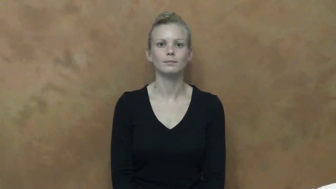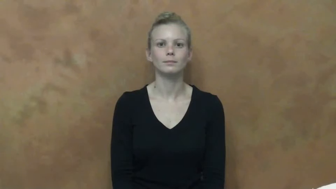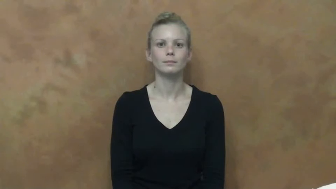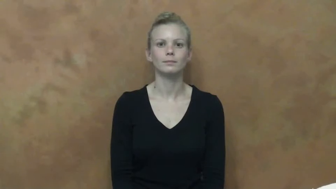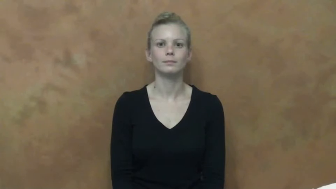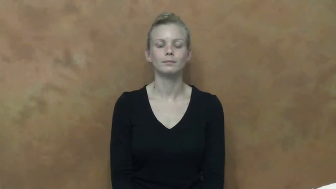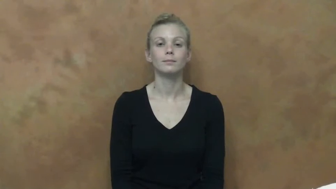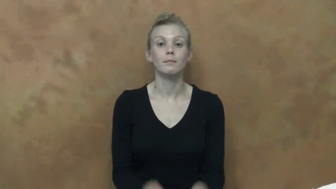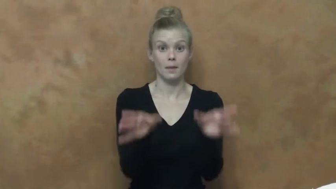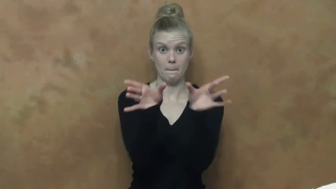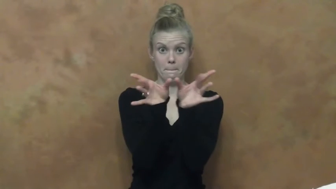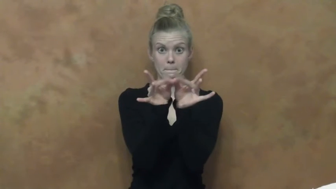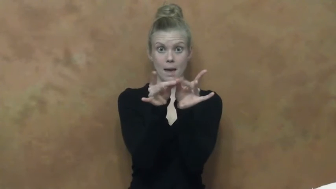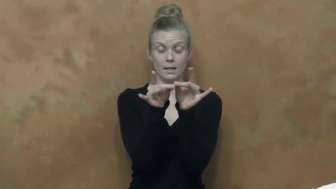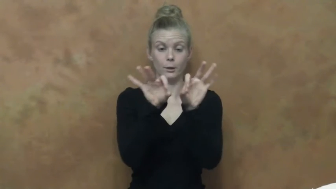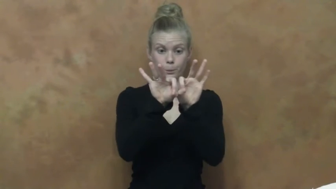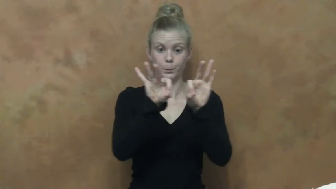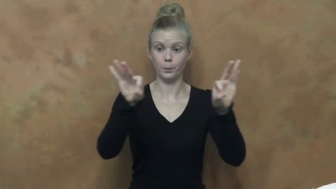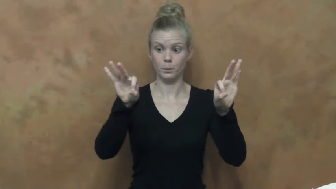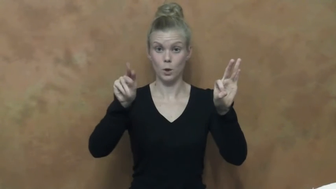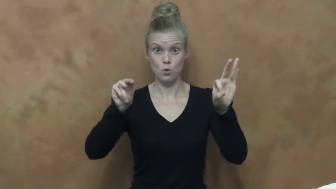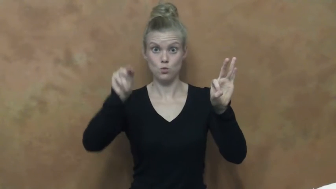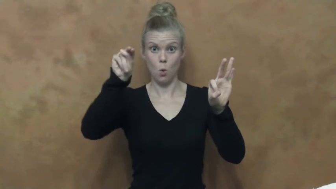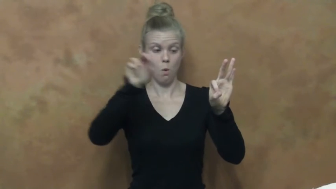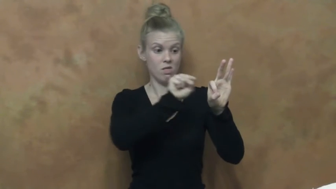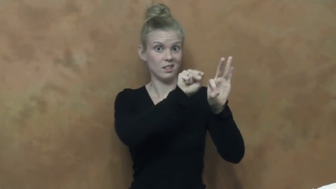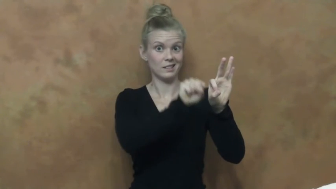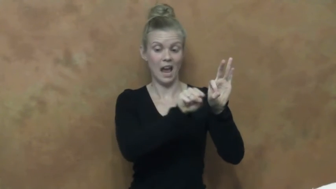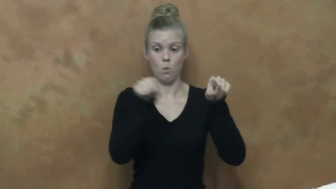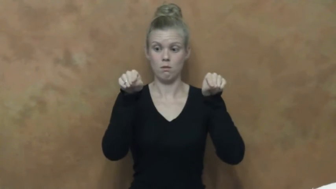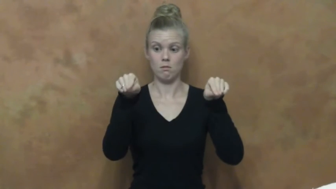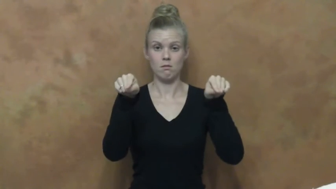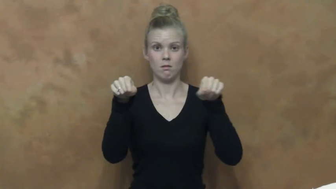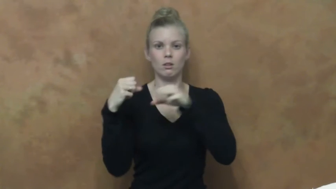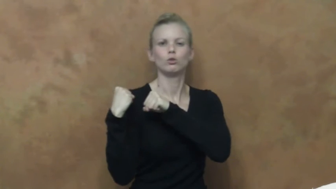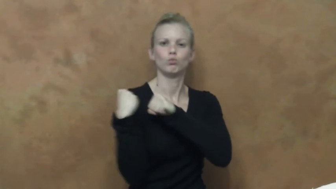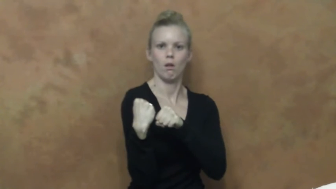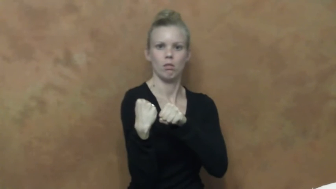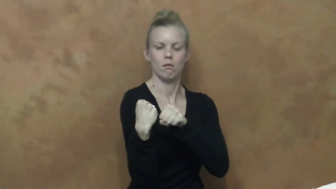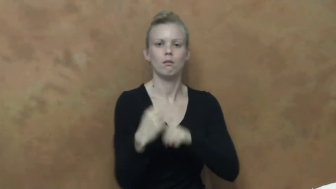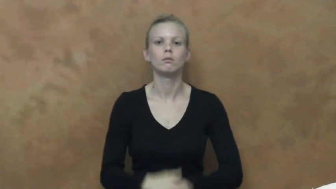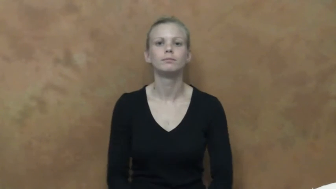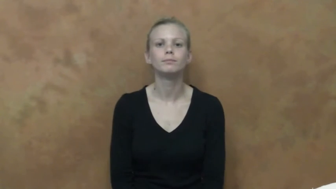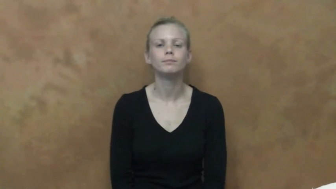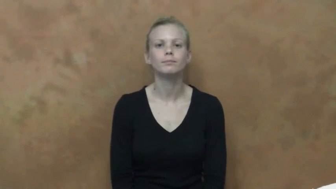amperemeter